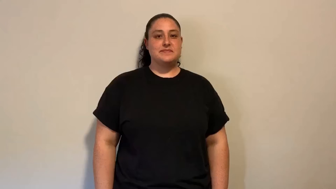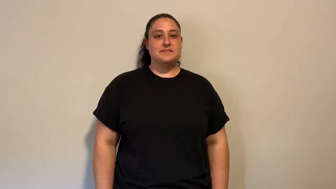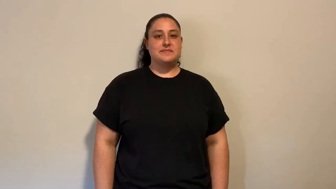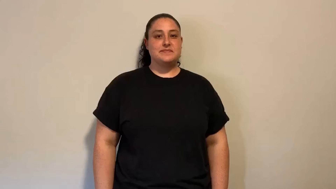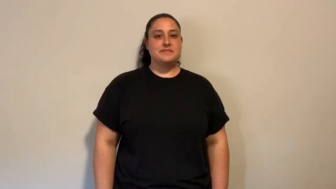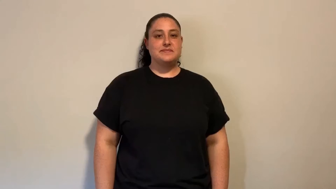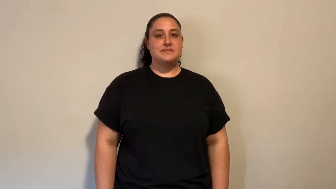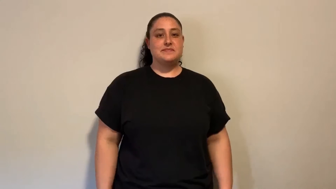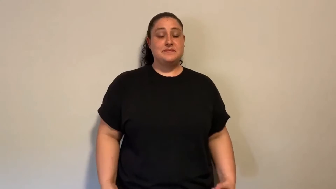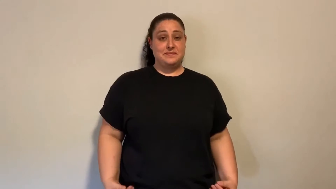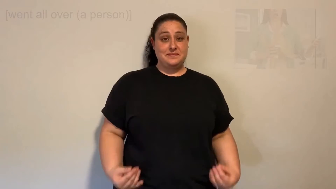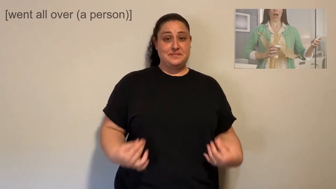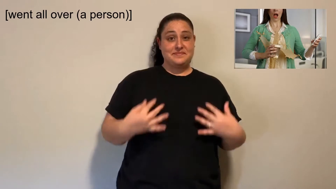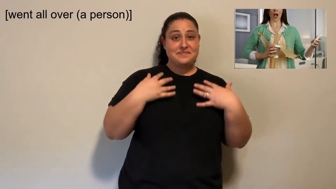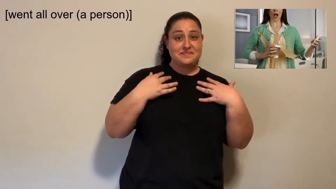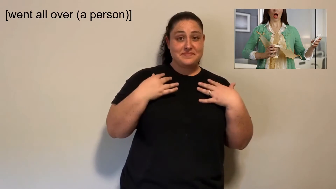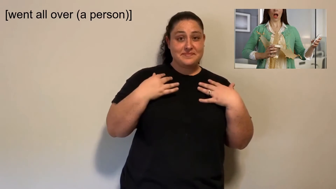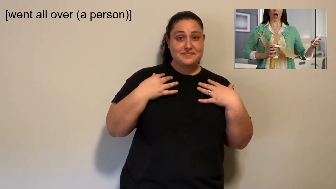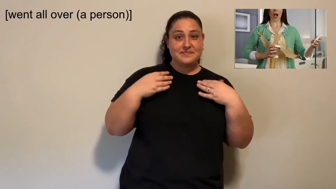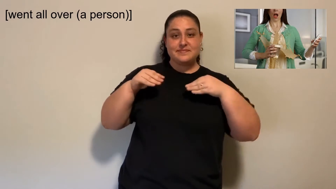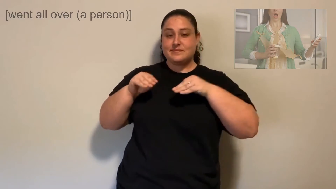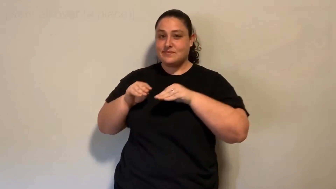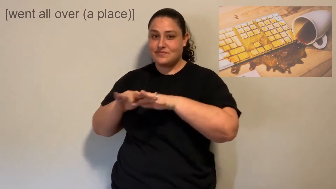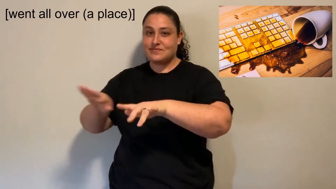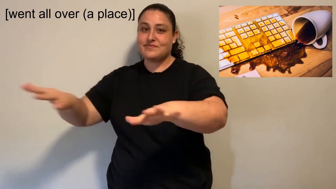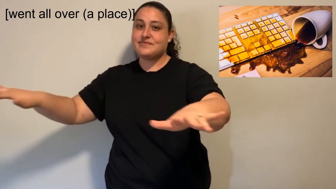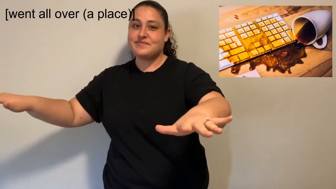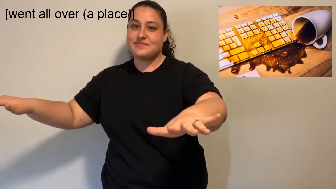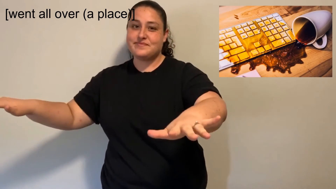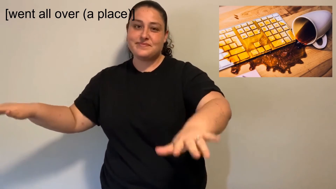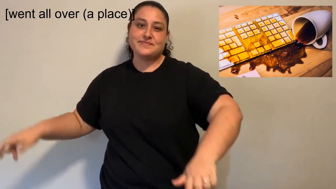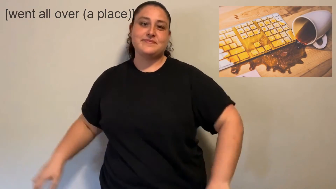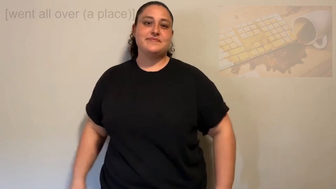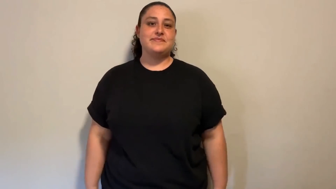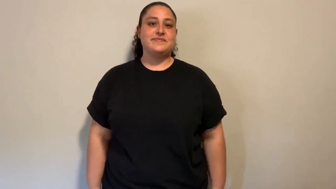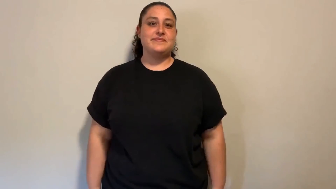went all over ___